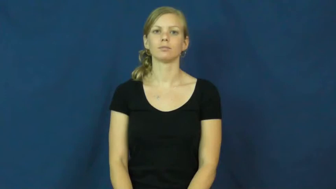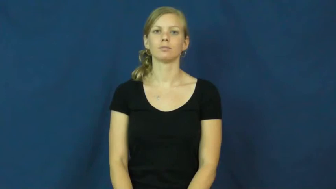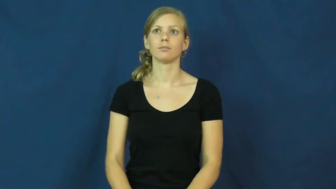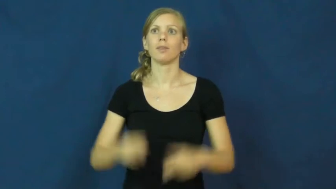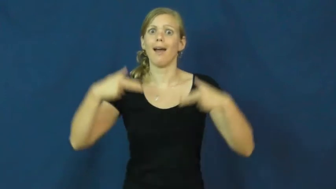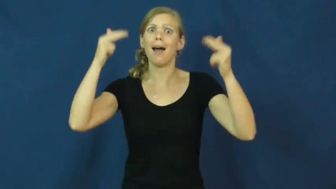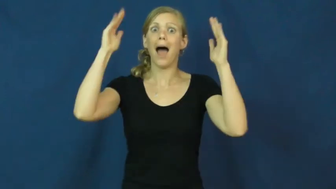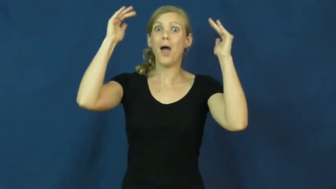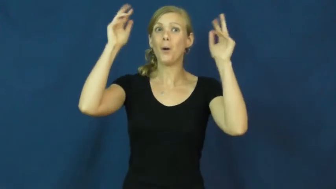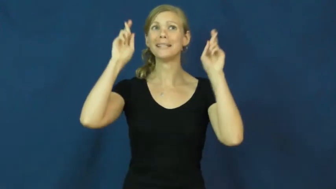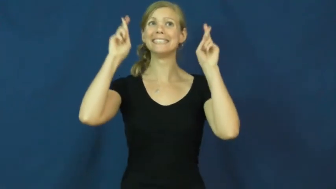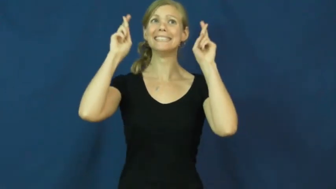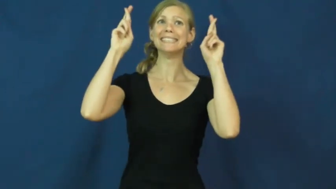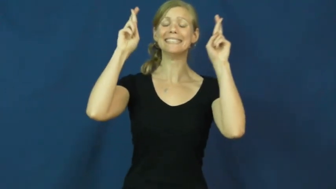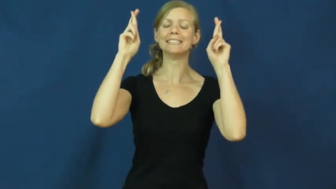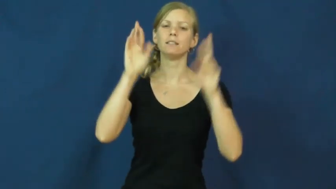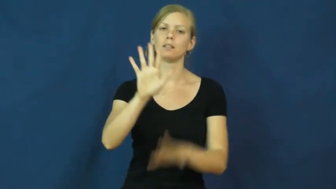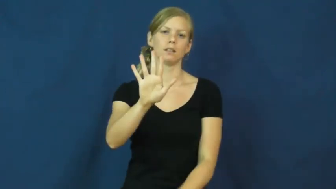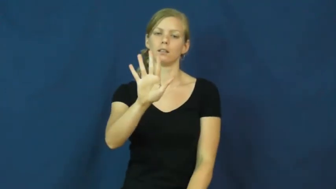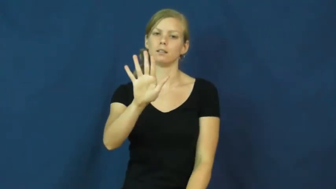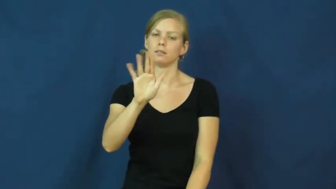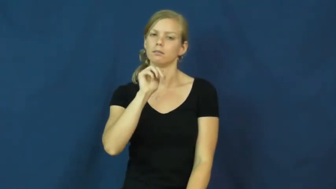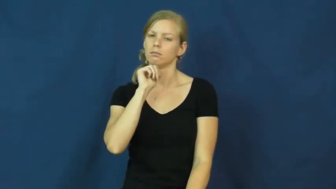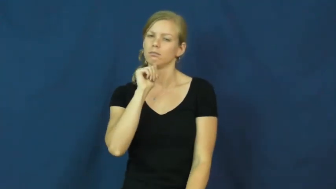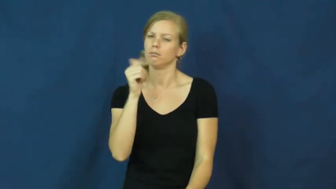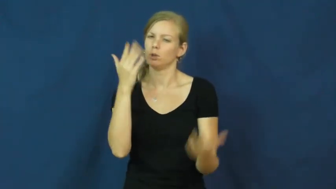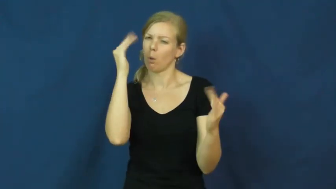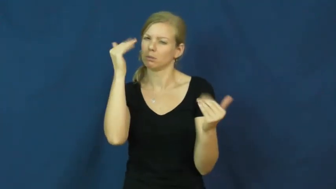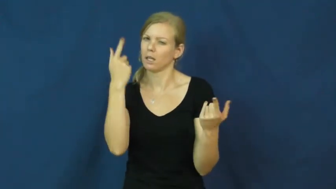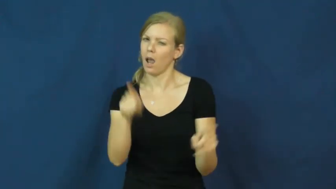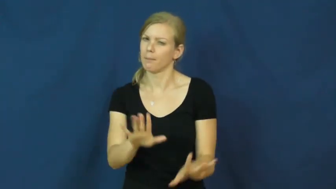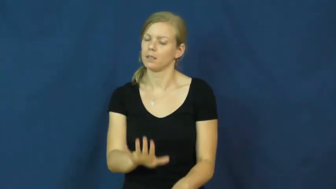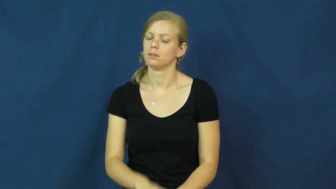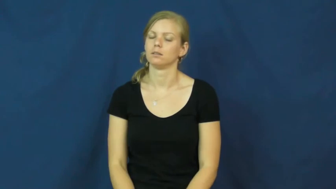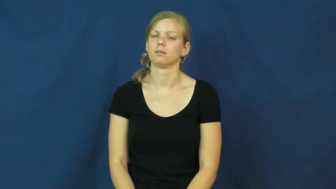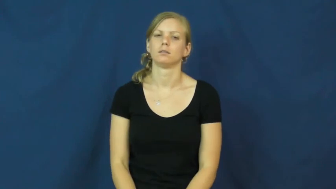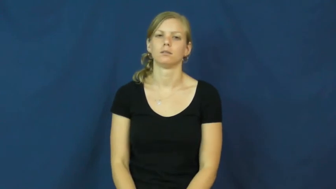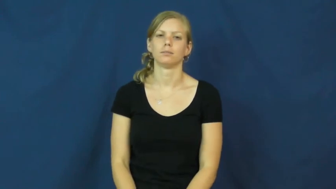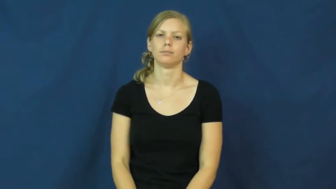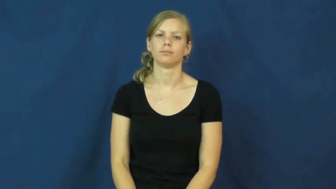don't hold your breath